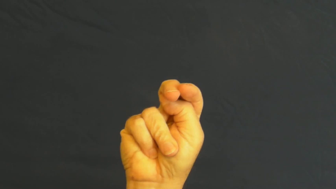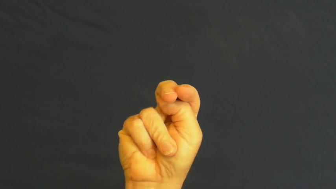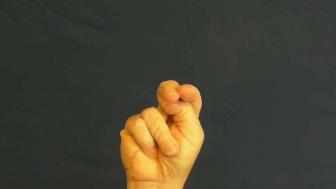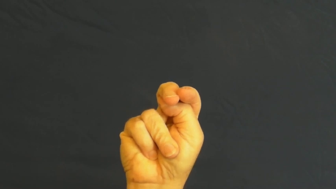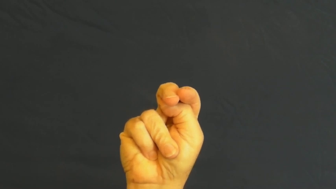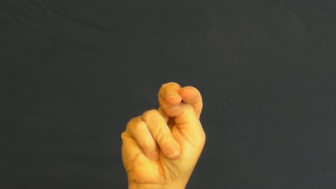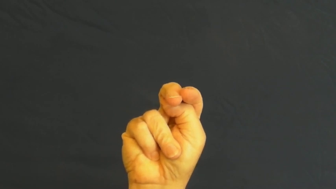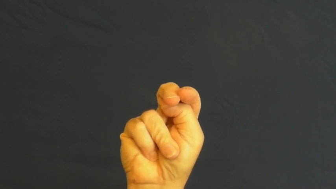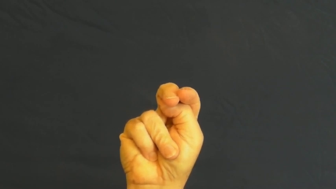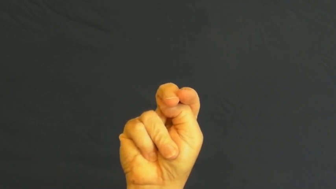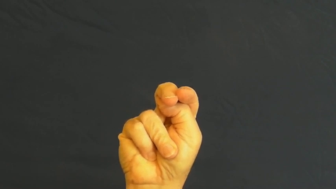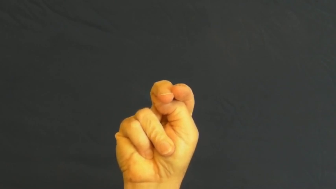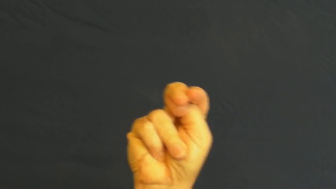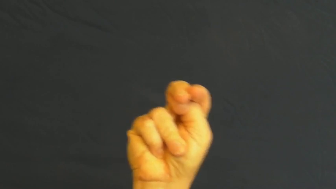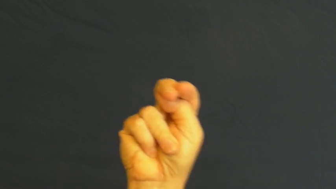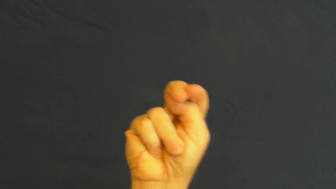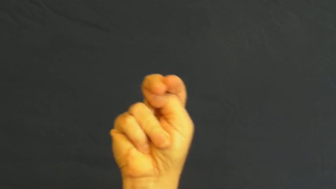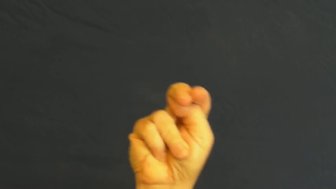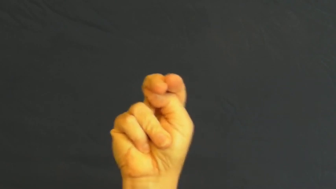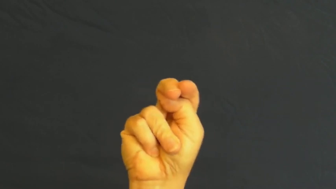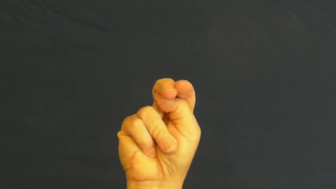Newark,DE,Nicholsville,NY,Noblesville,IN,Norfolk,NE,VA,Norristown,PA